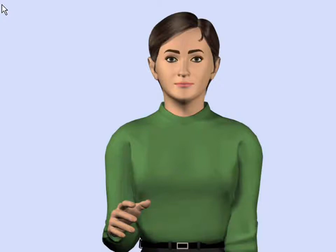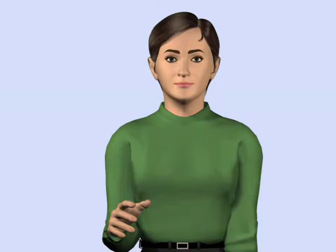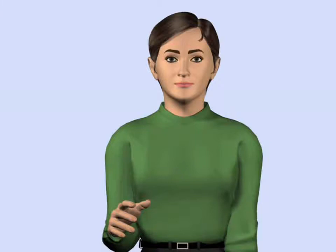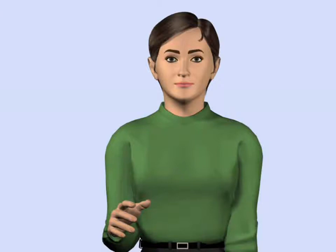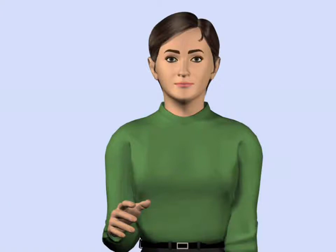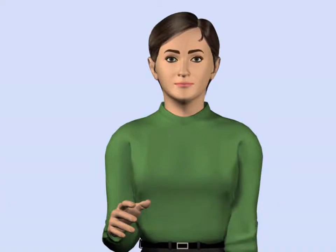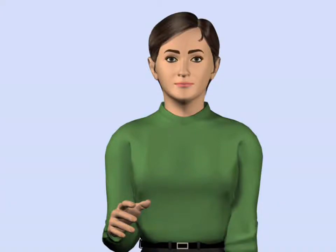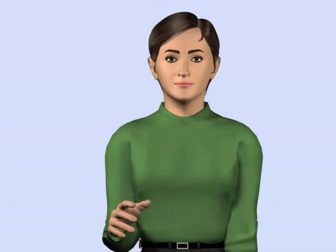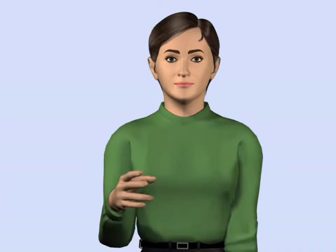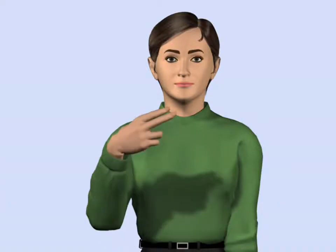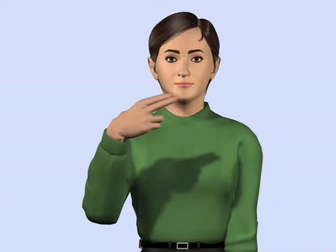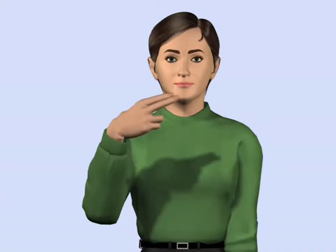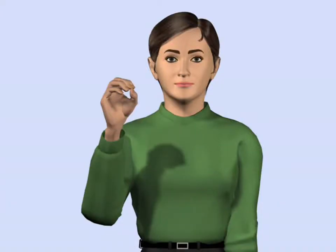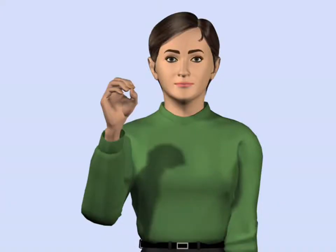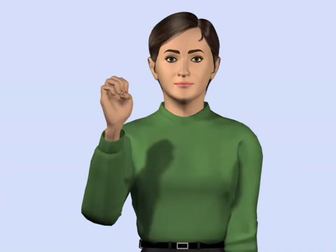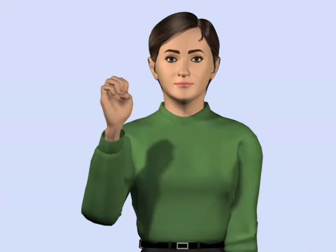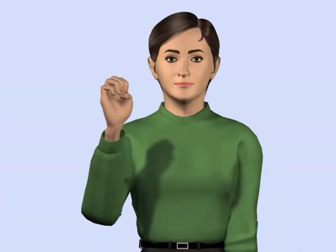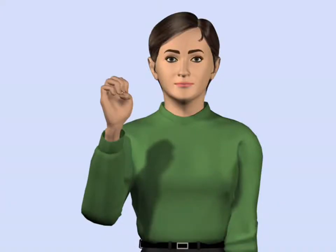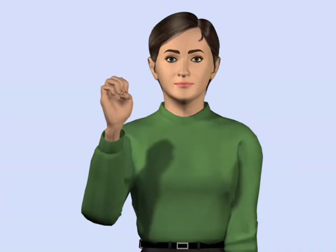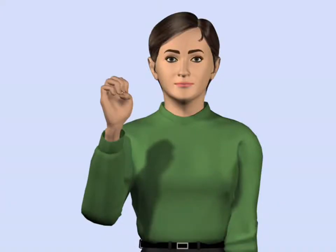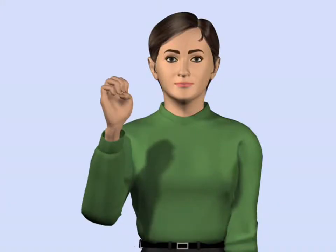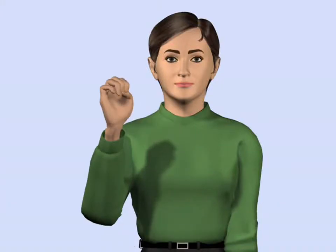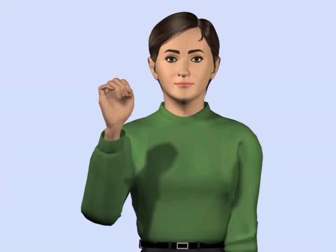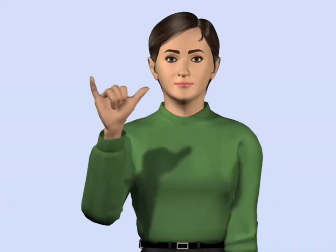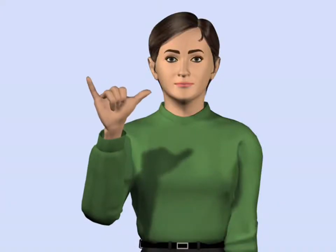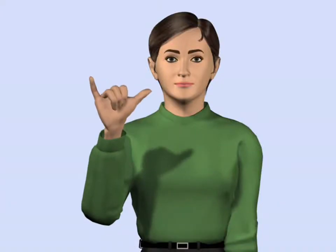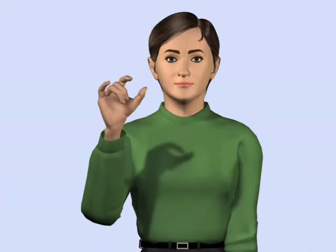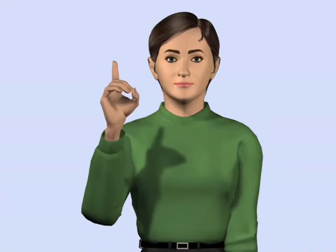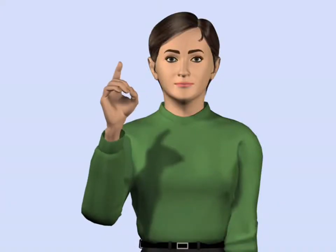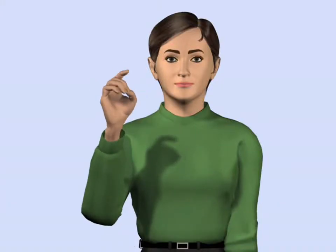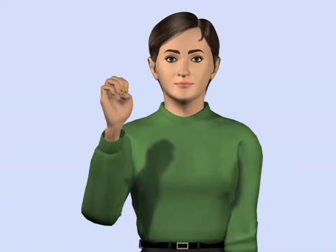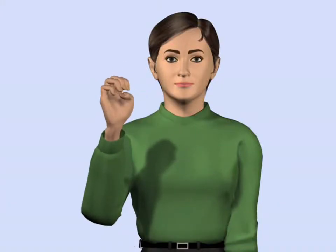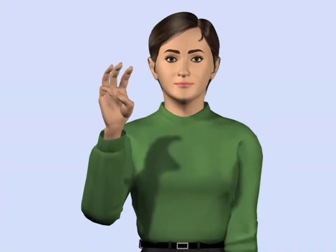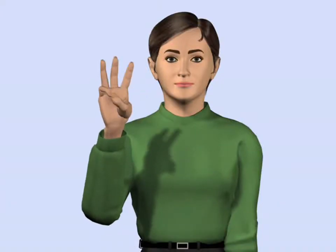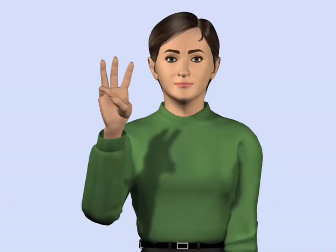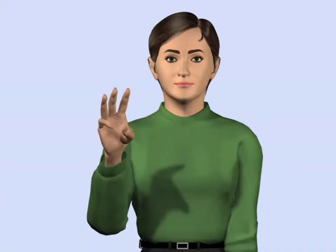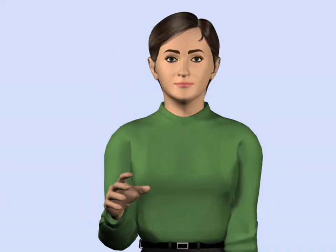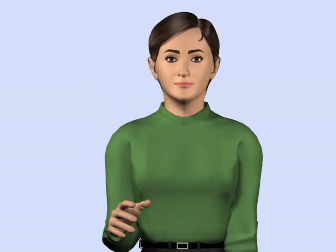honeydew